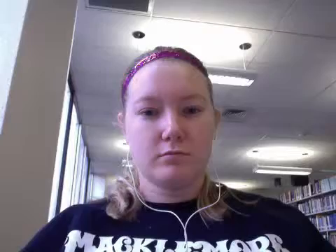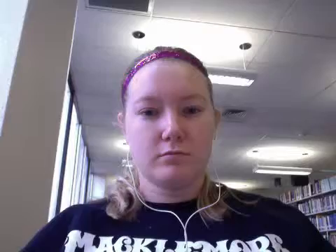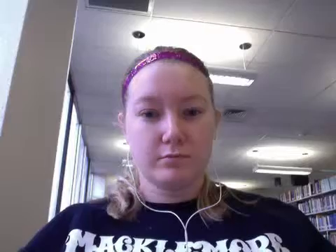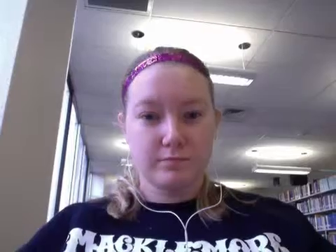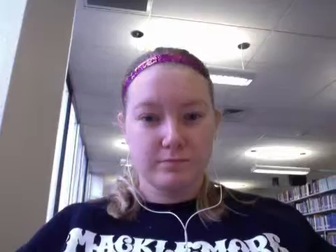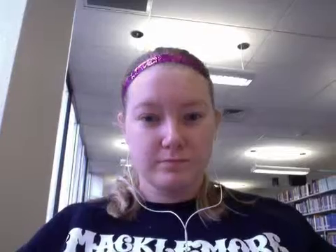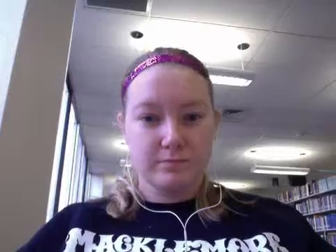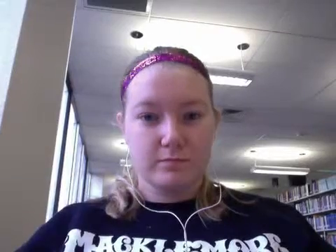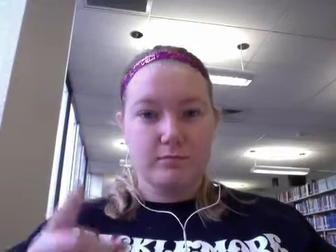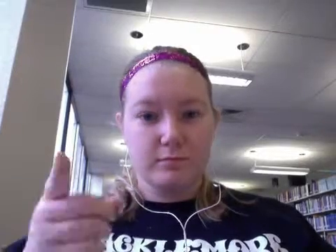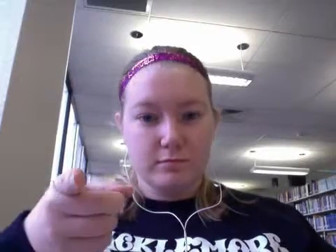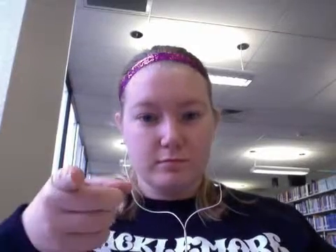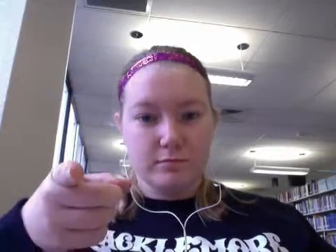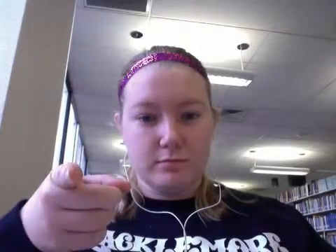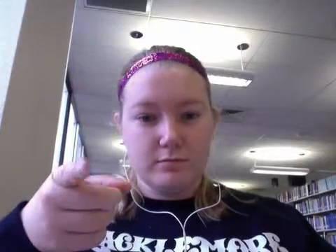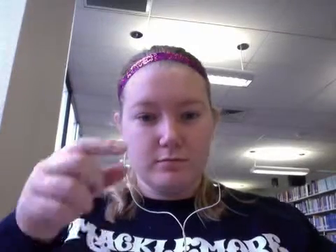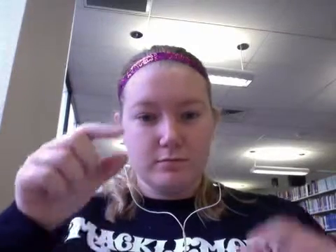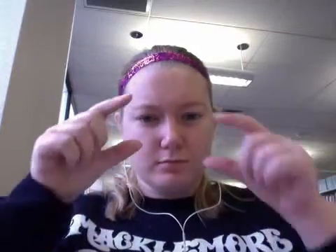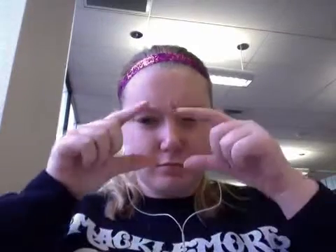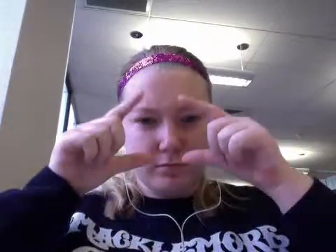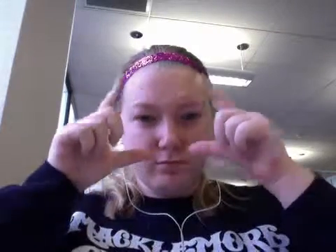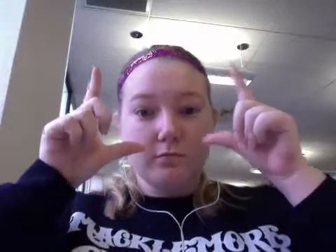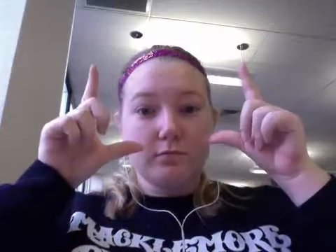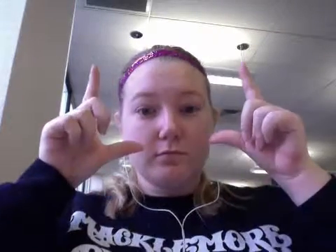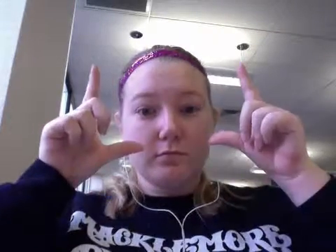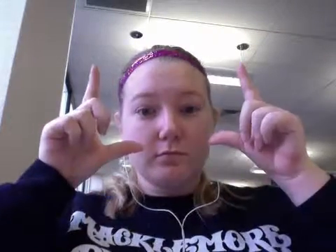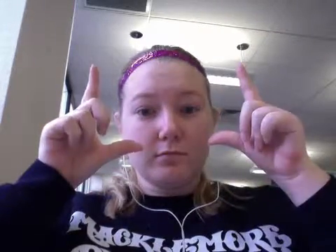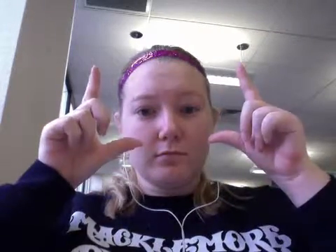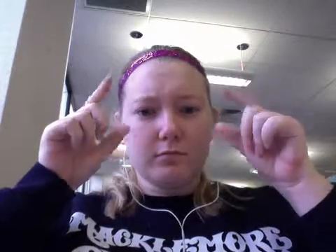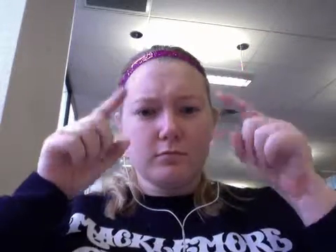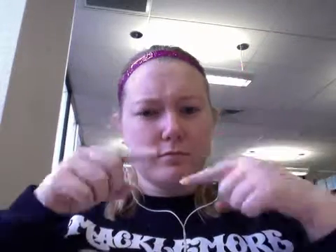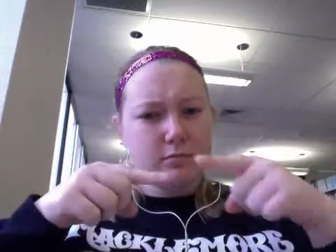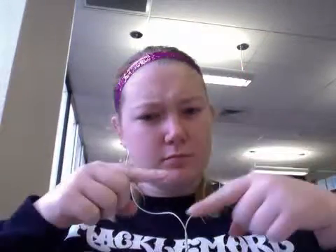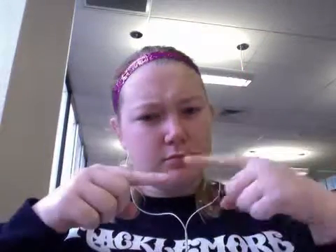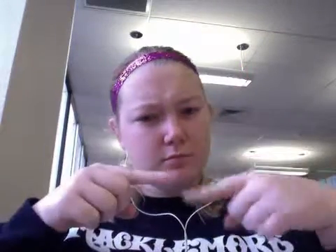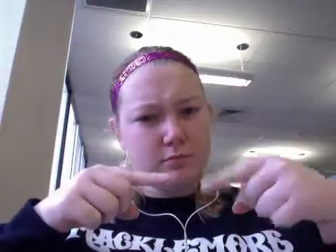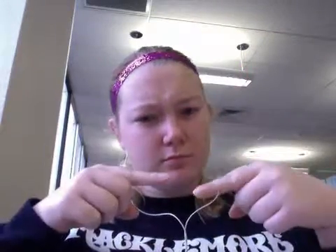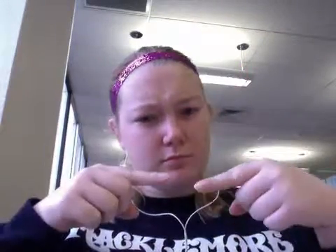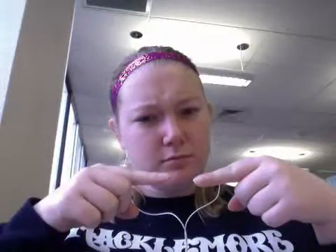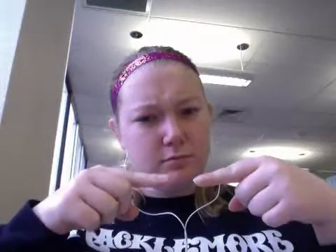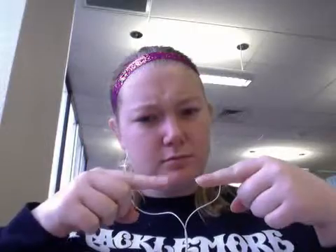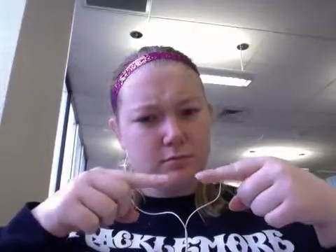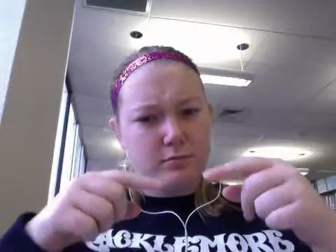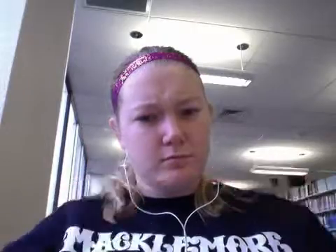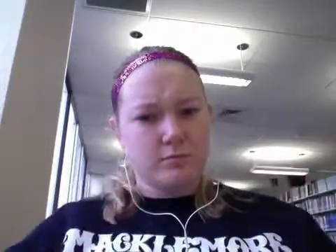Wake Up